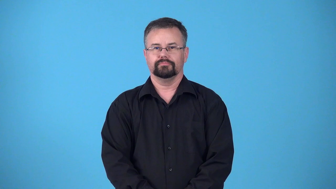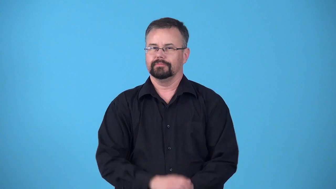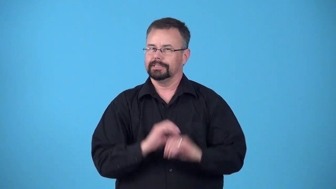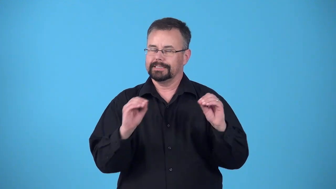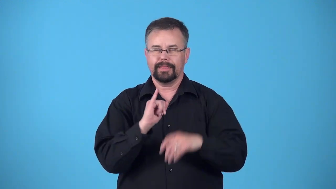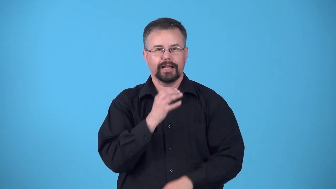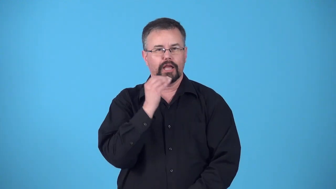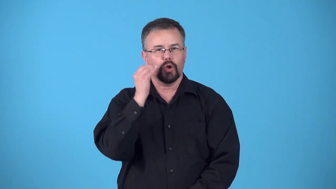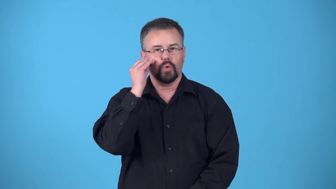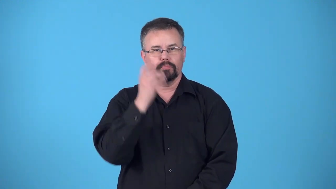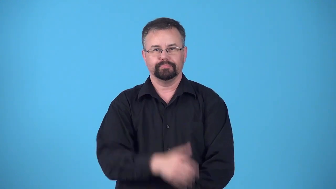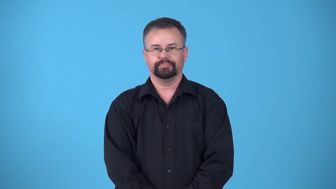there's no place like home